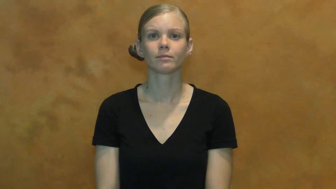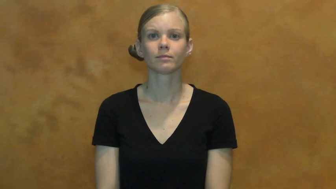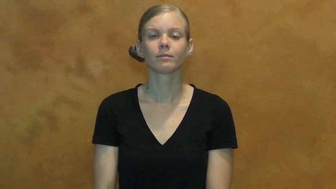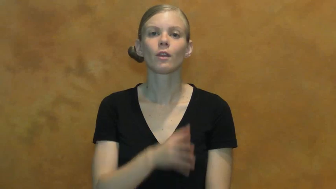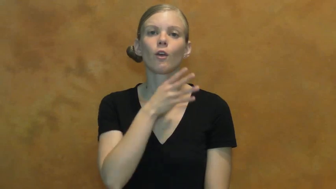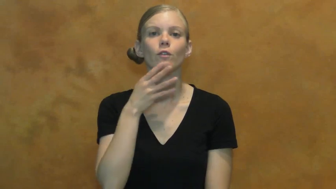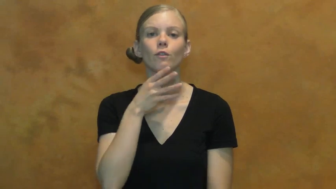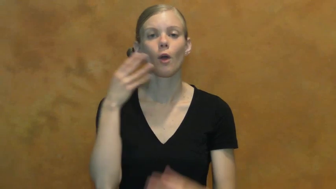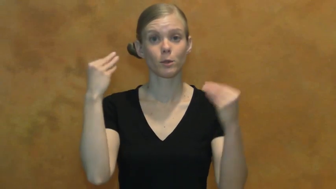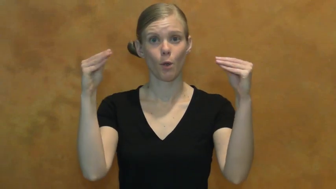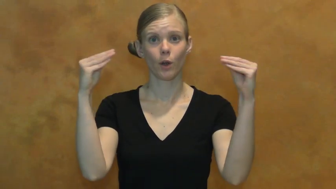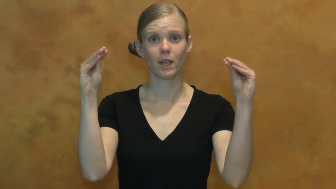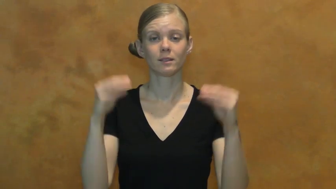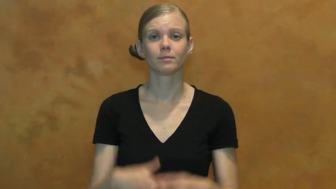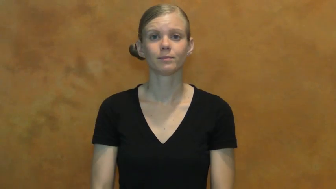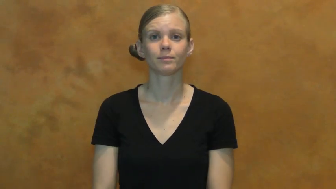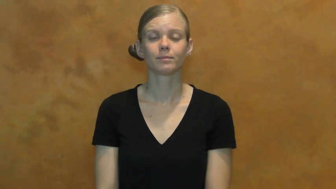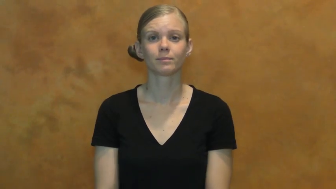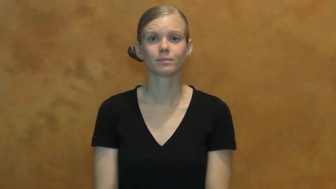farmer's market